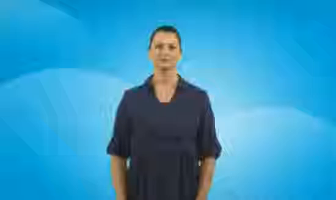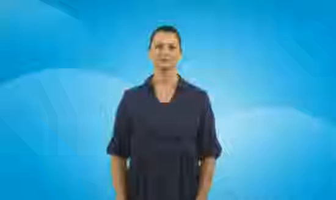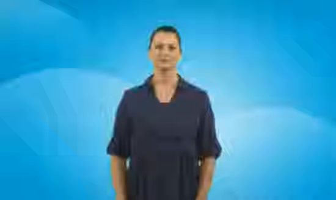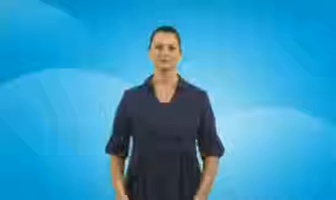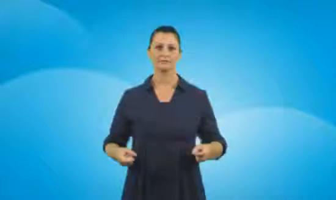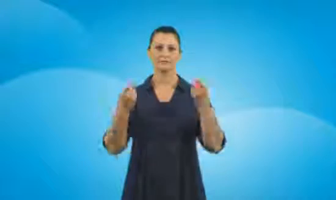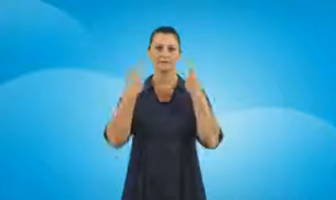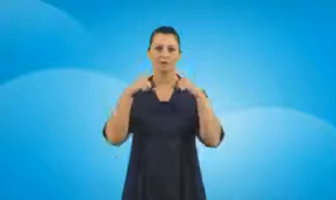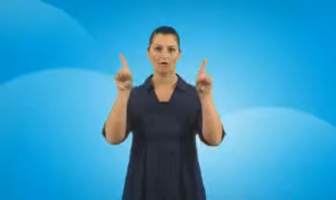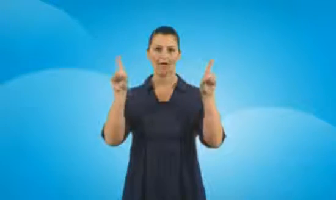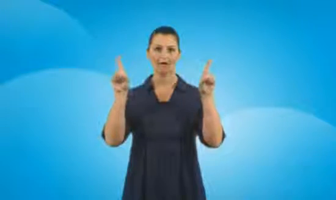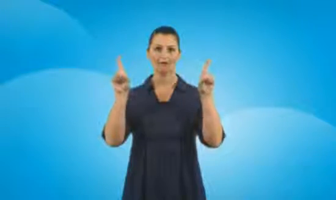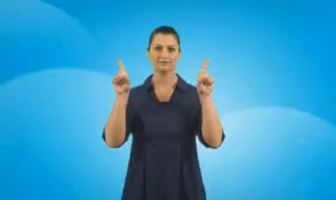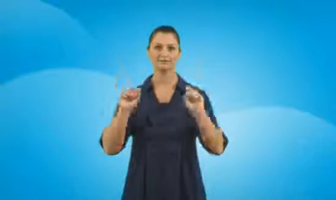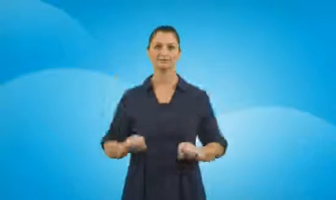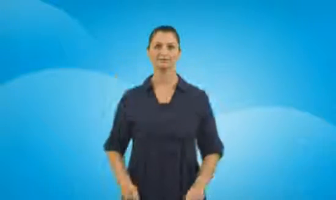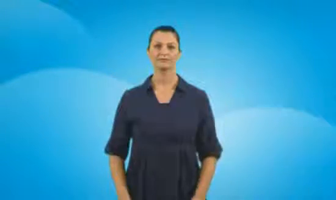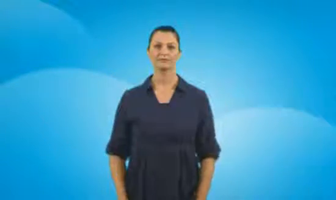Slovakia